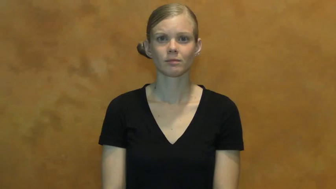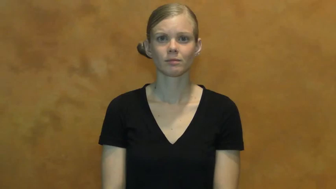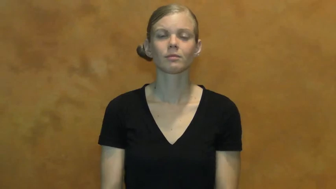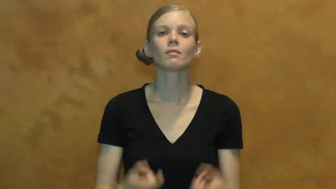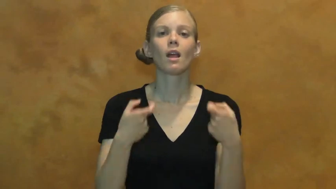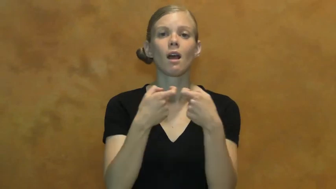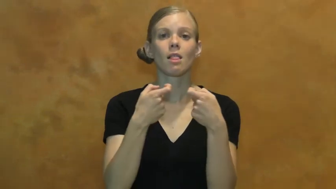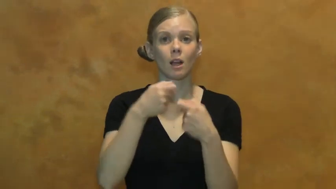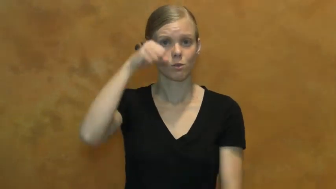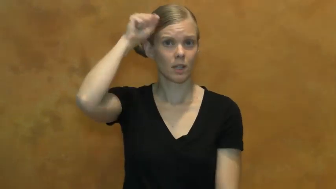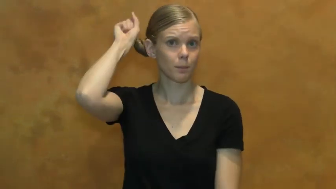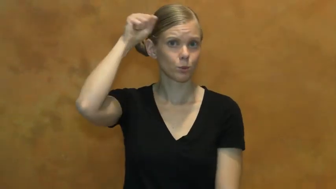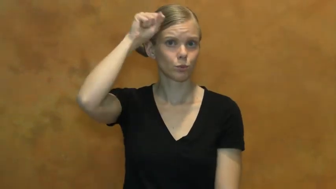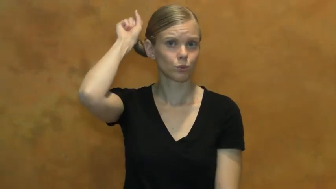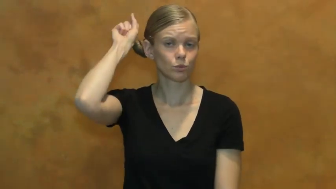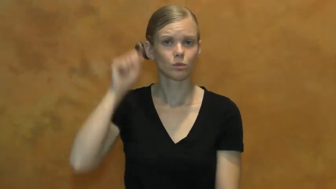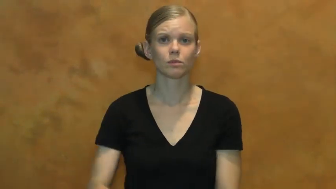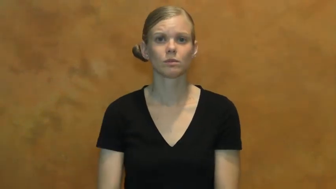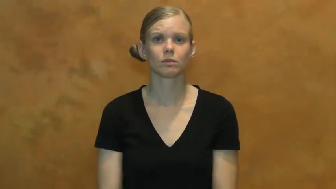electric clipper